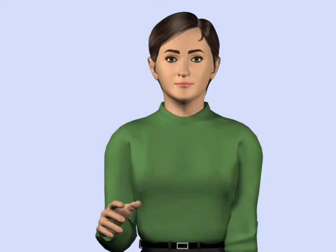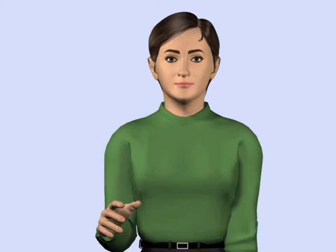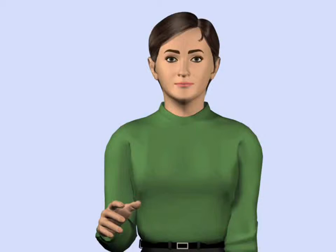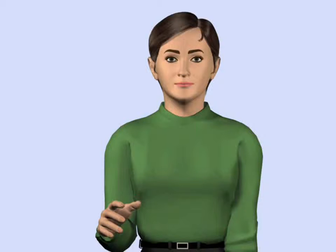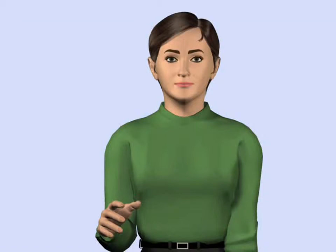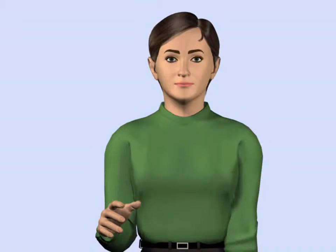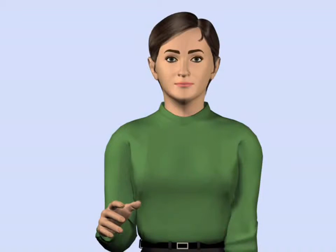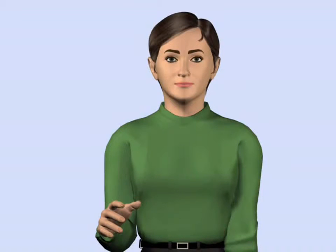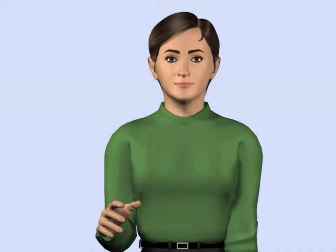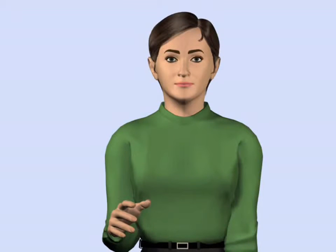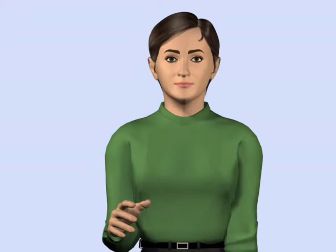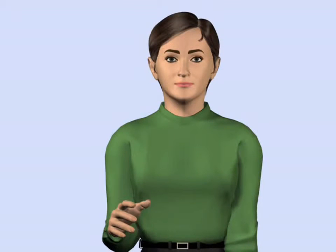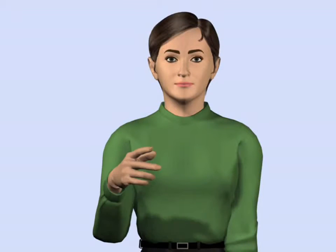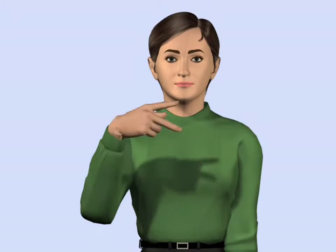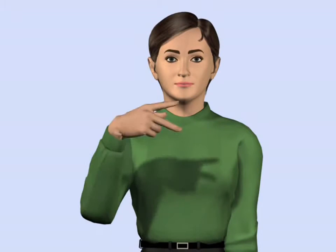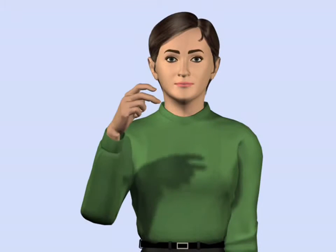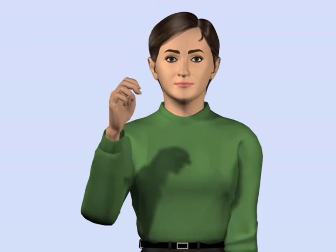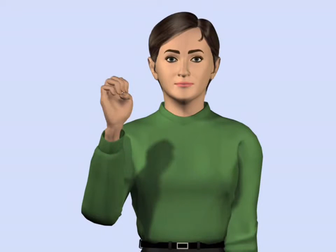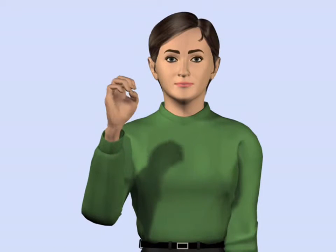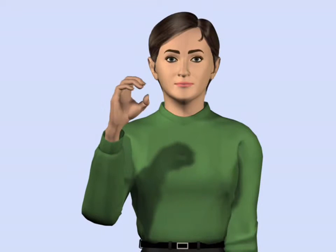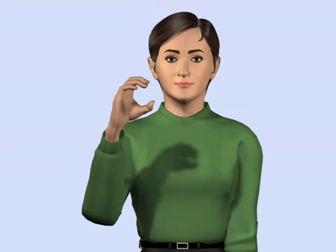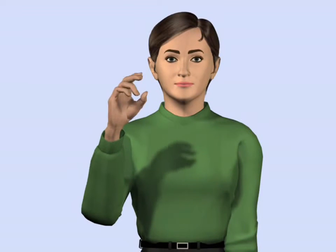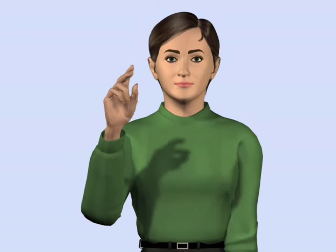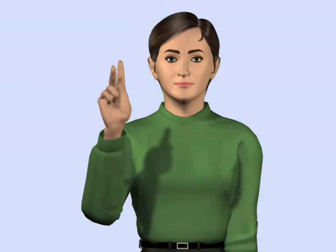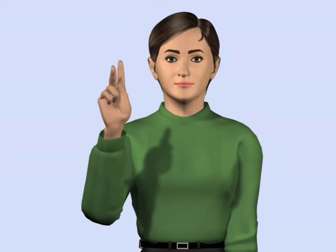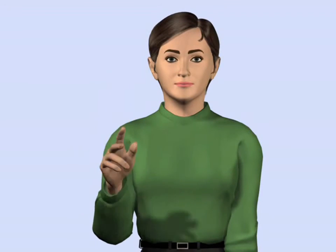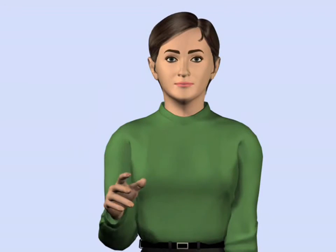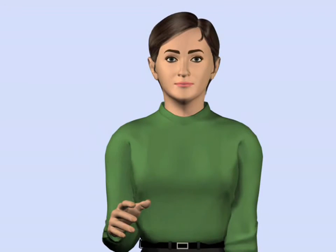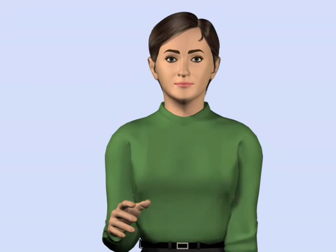peck-measurement